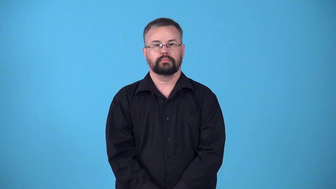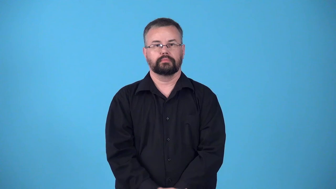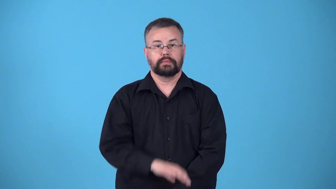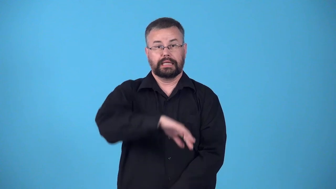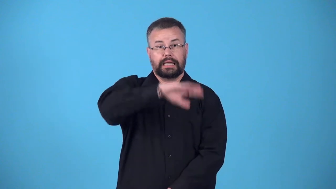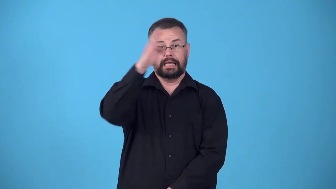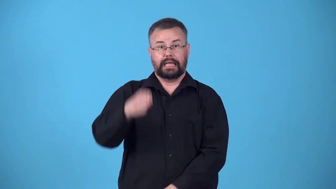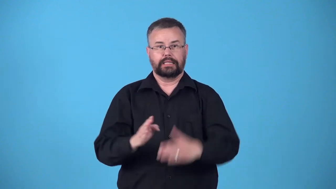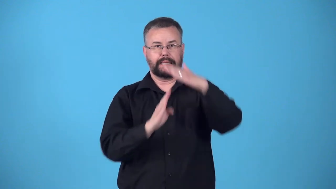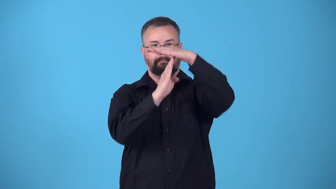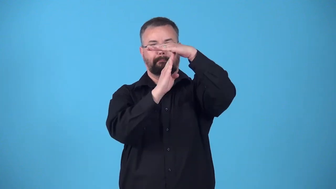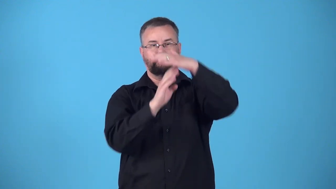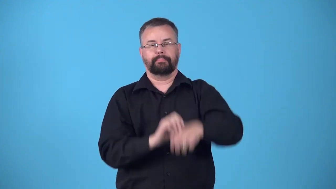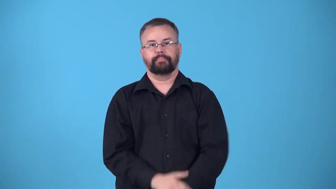hilltop